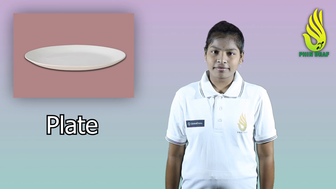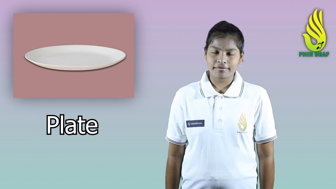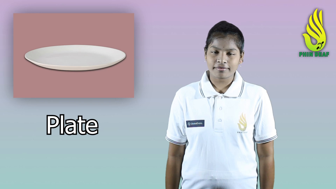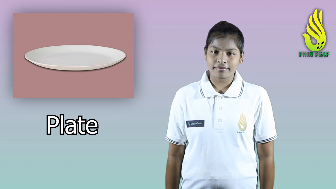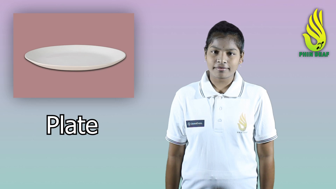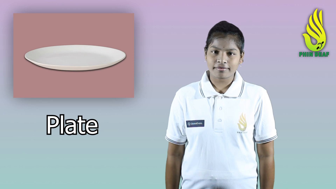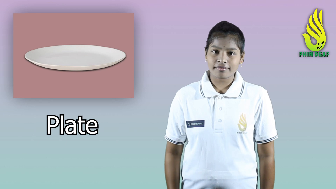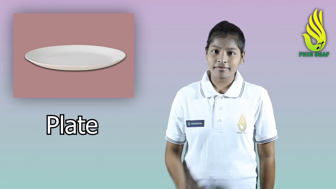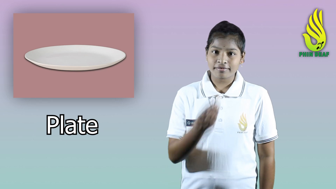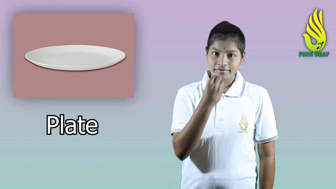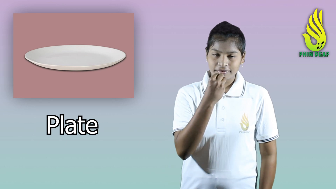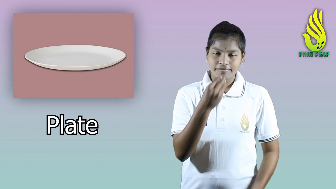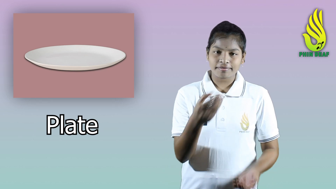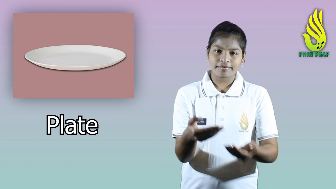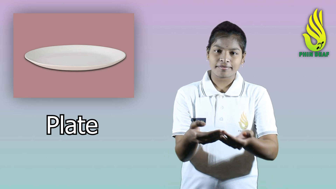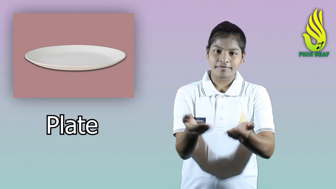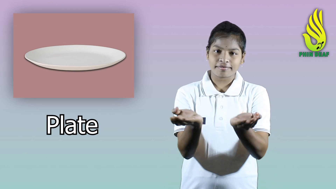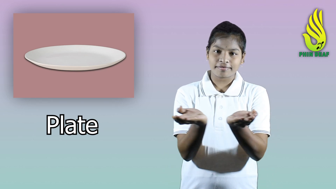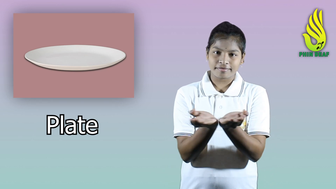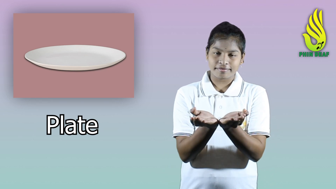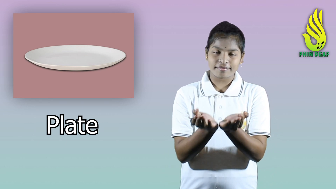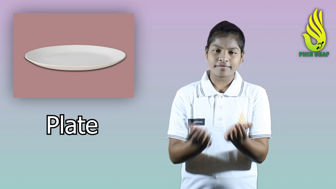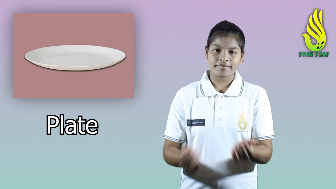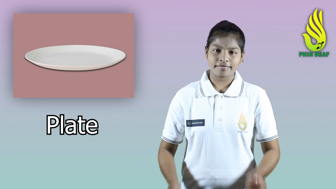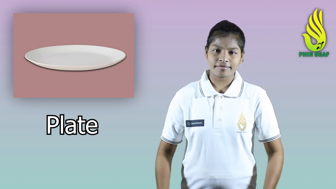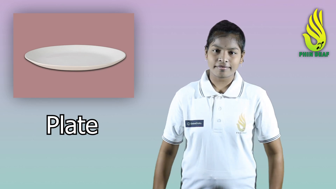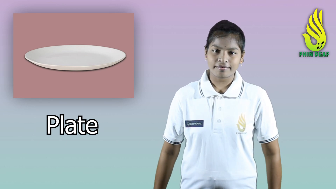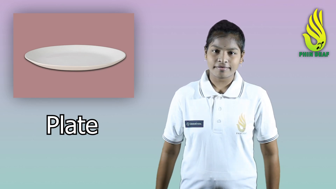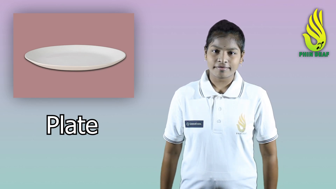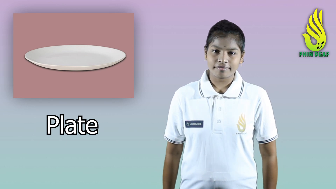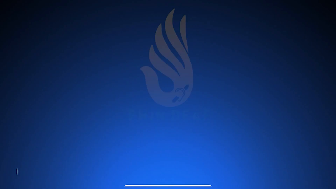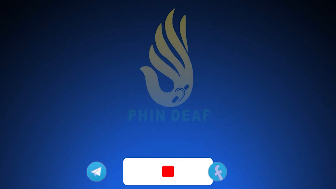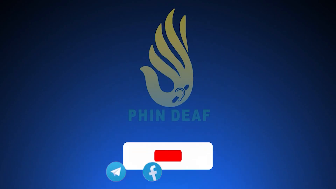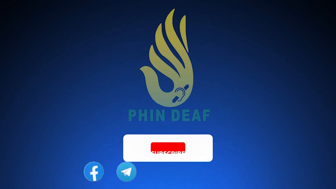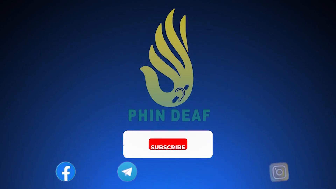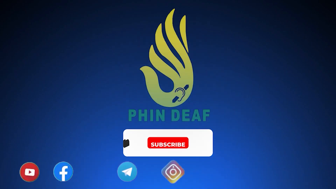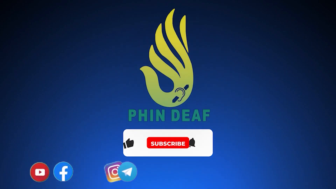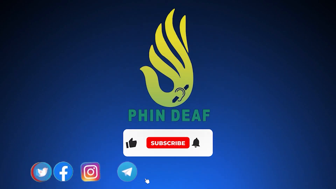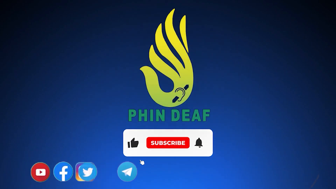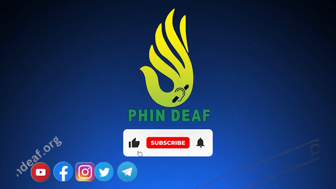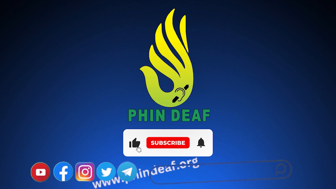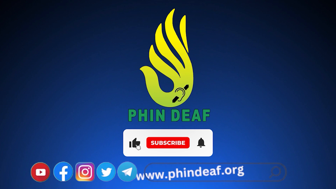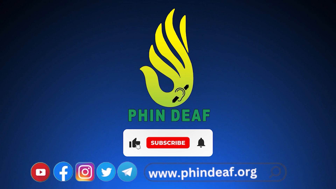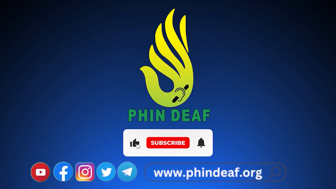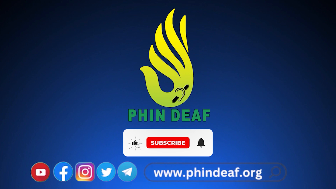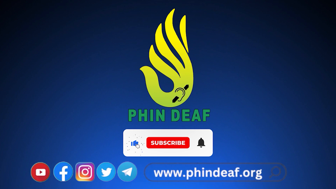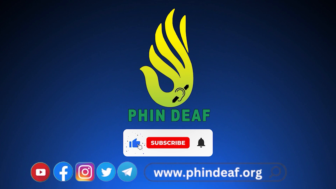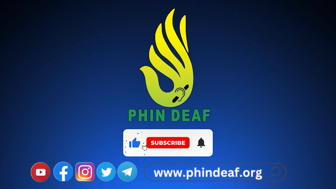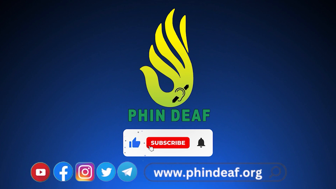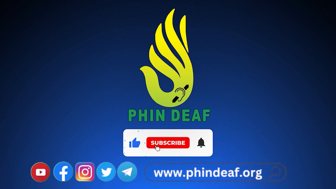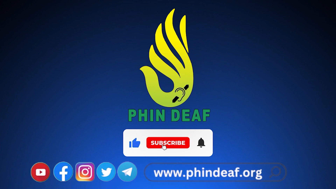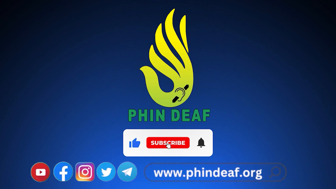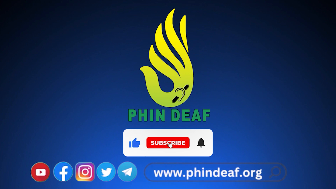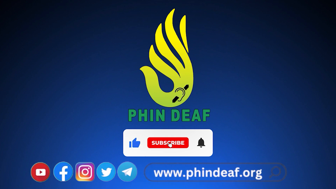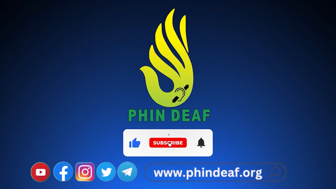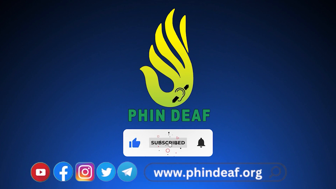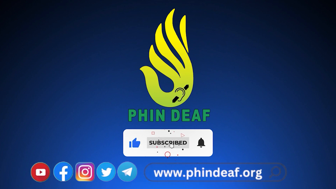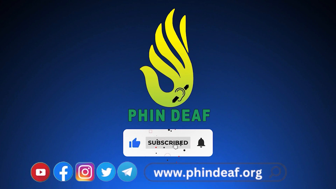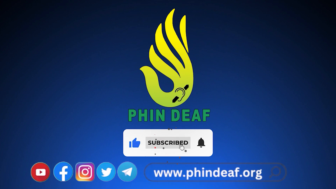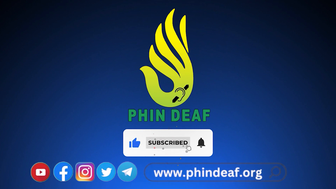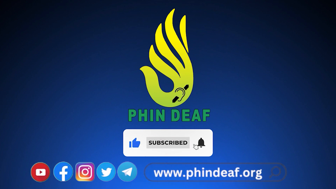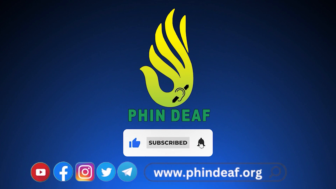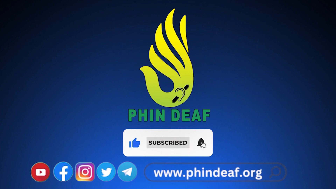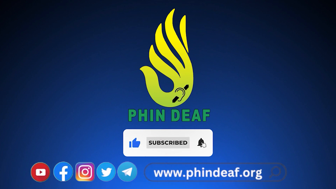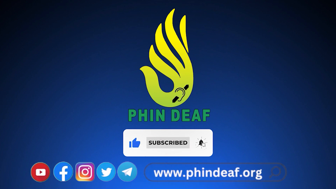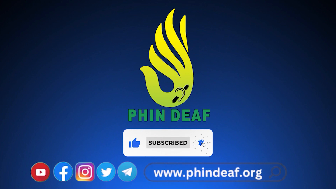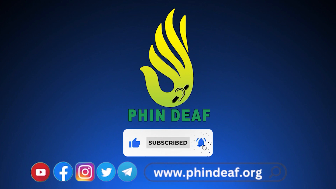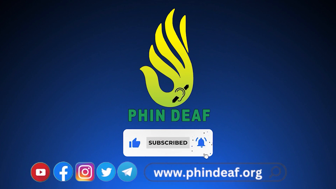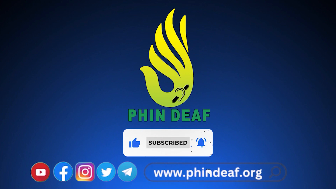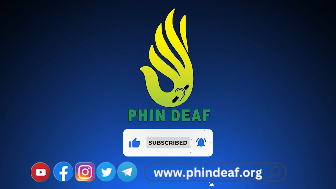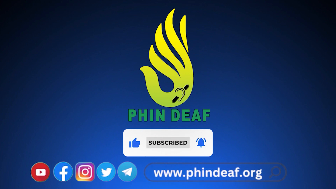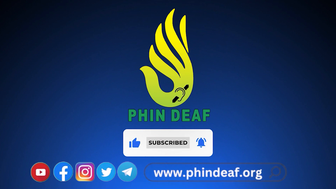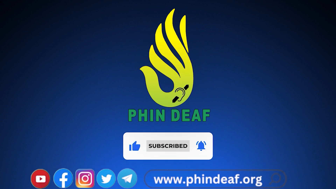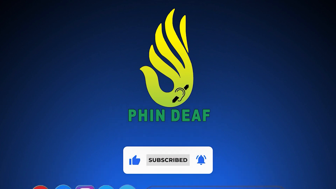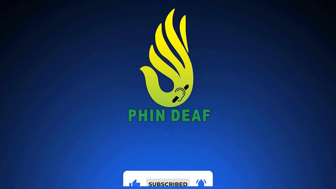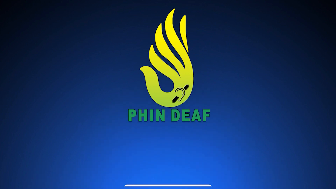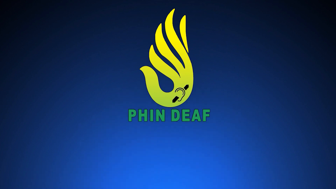Plate